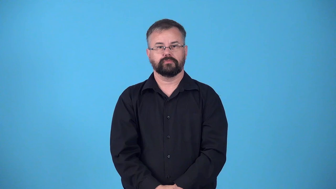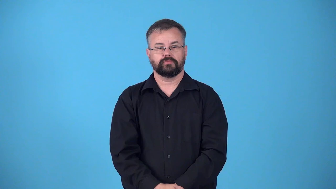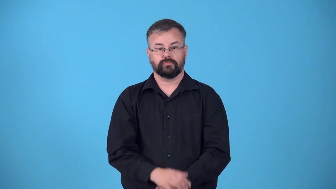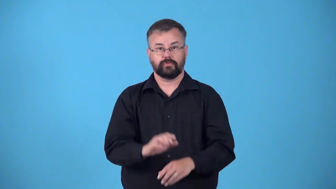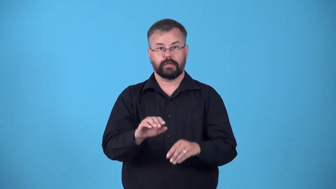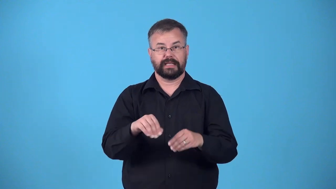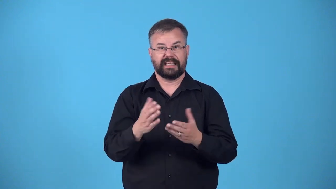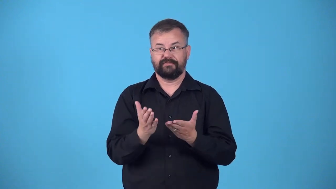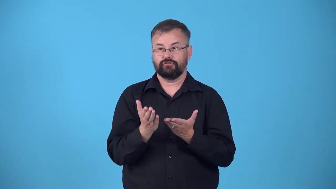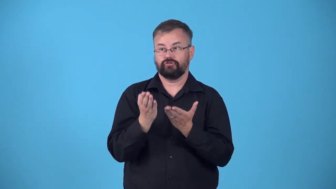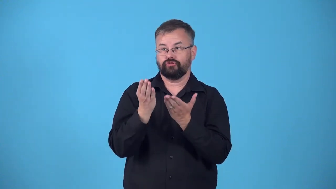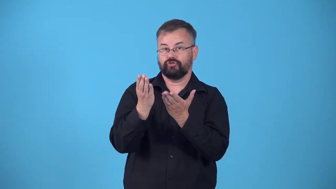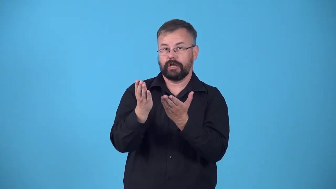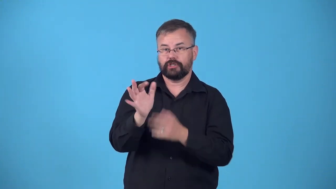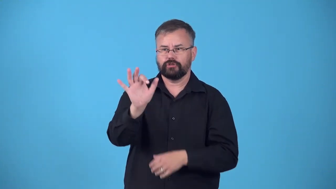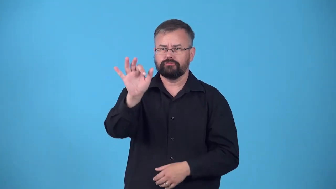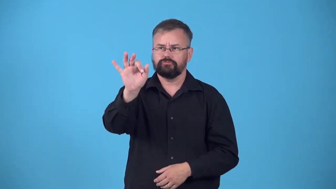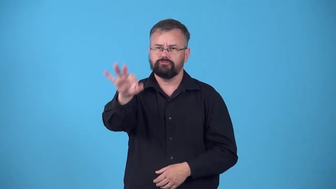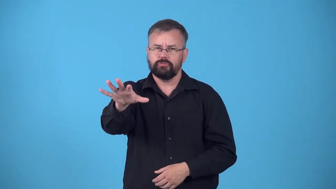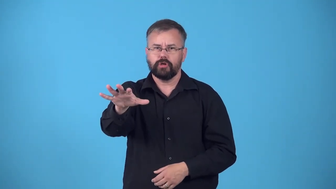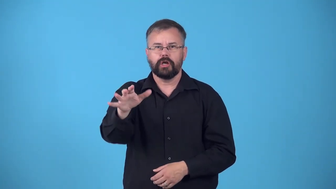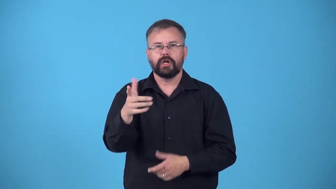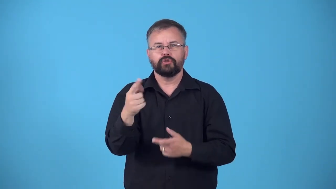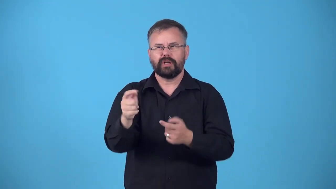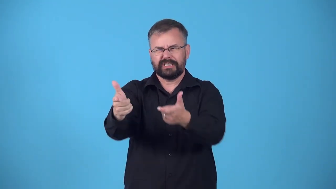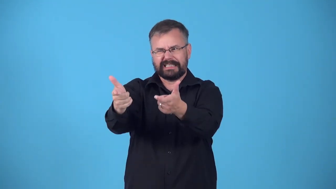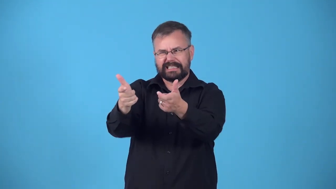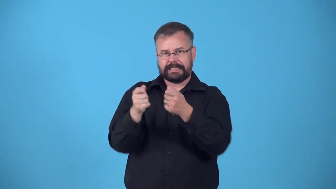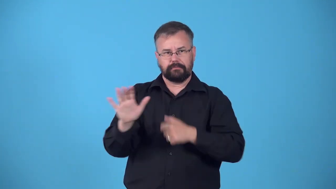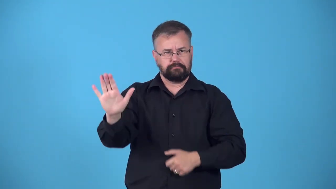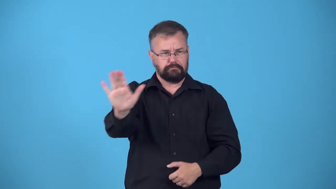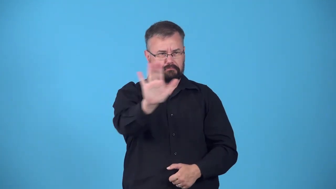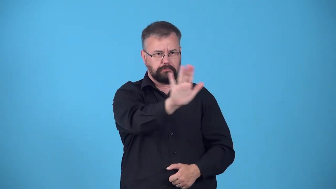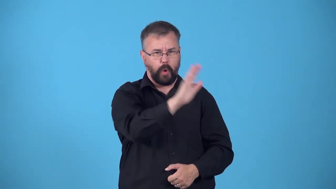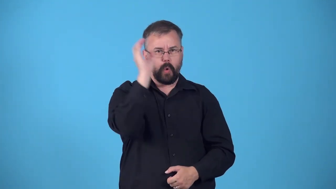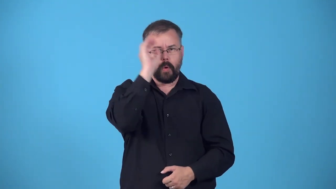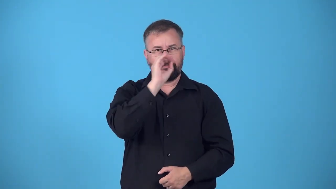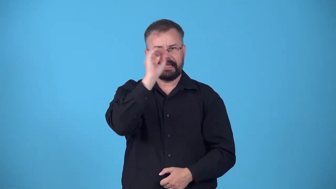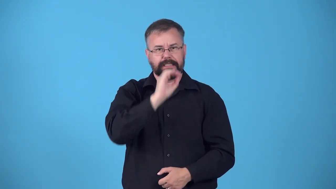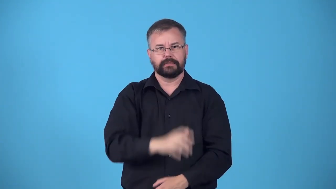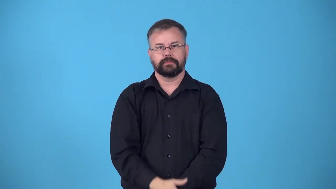a feeler,float an idea,get a feel for